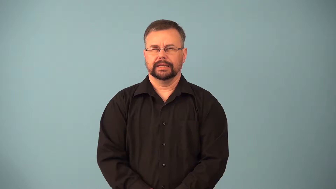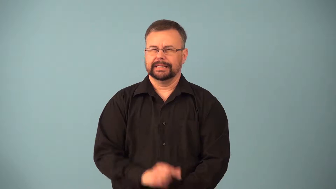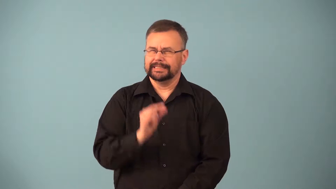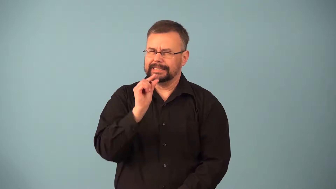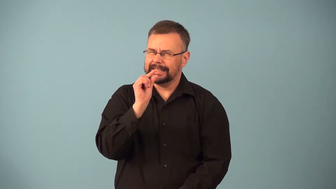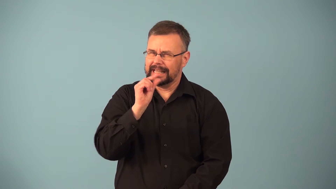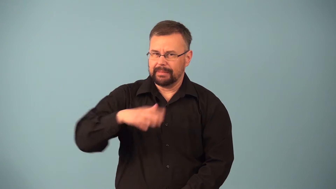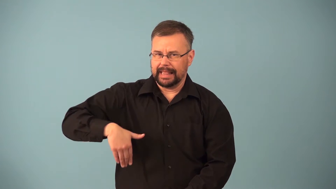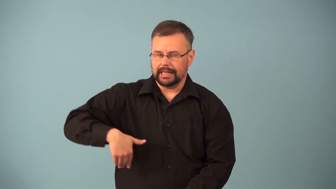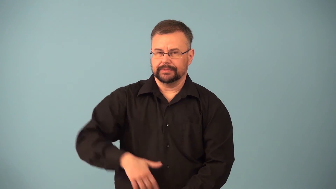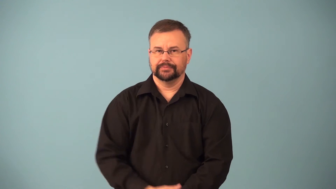latish-little bit late